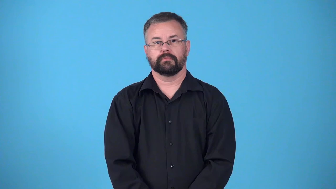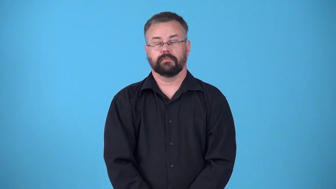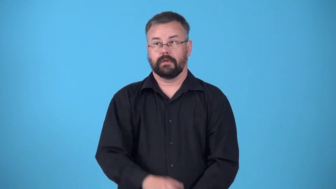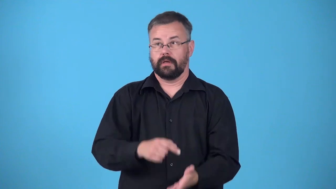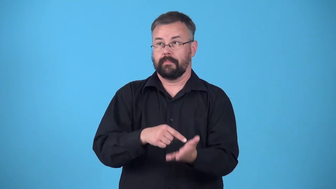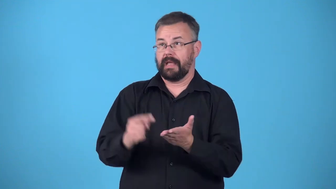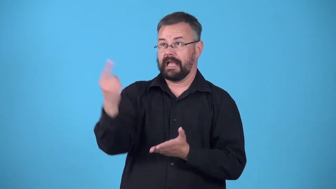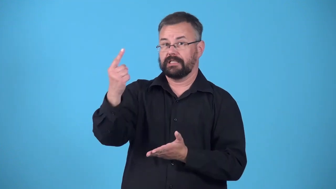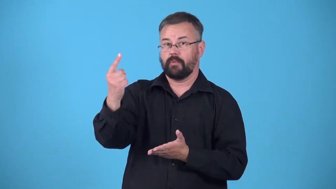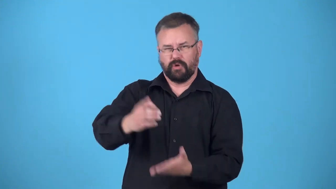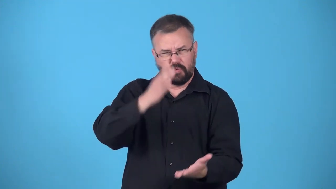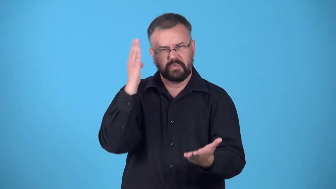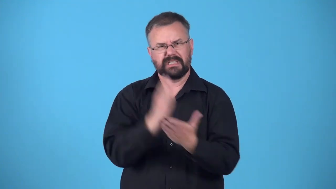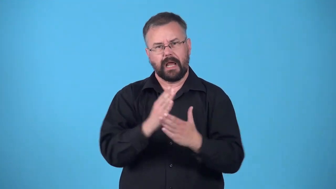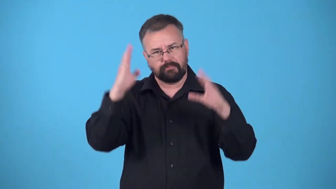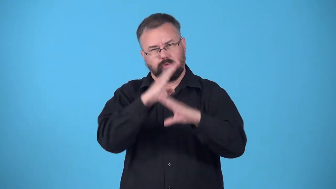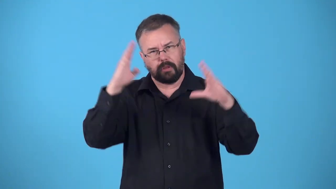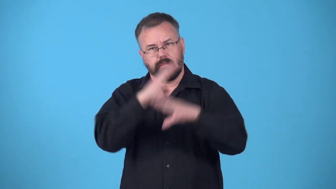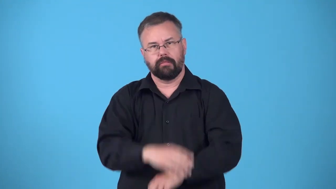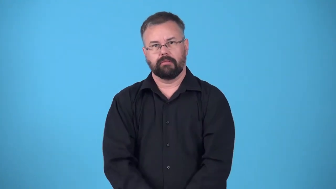buy off